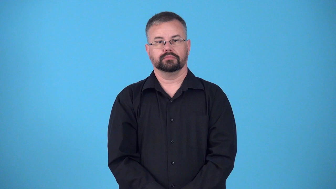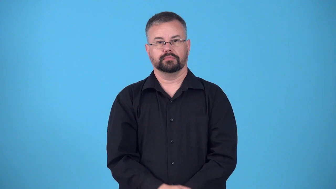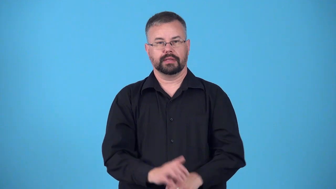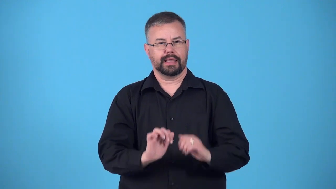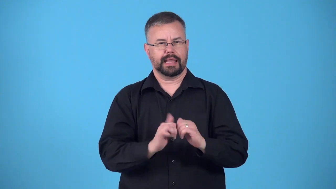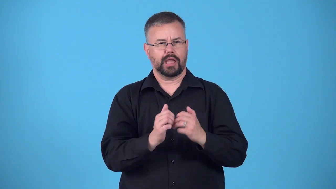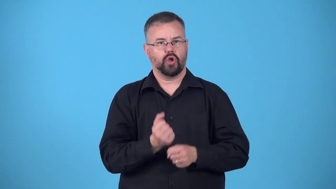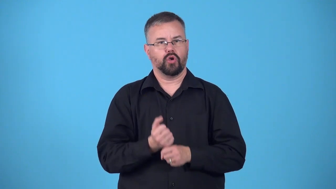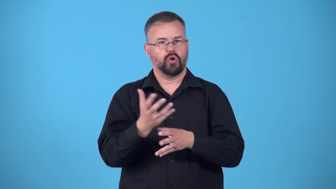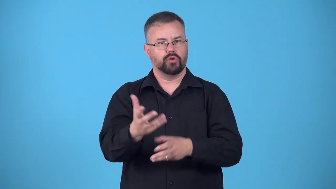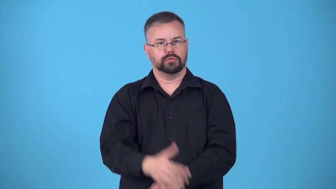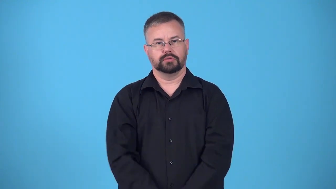stem from